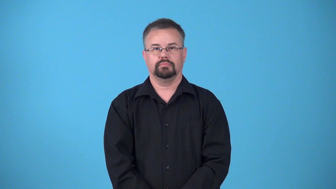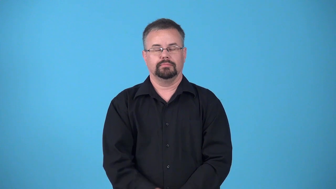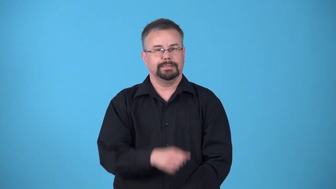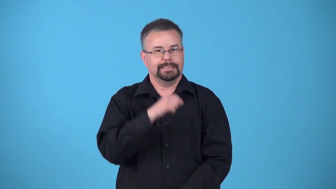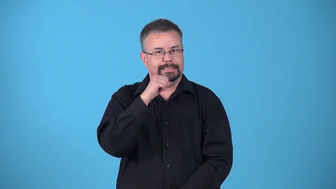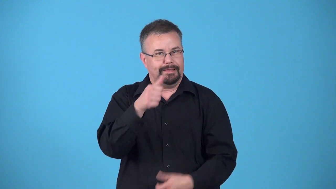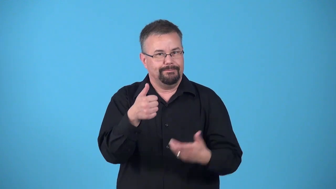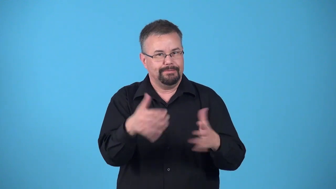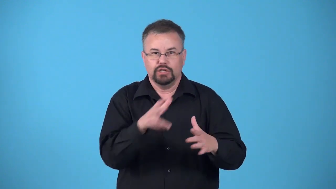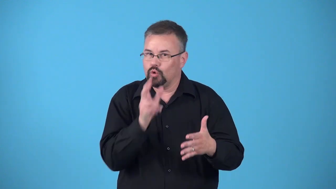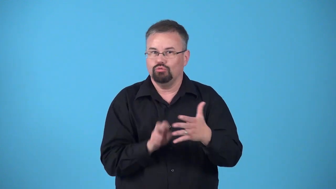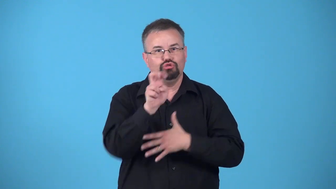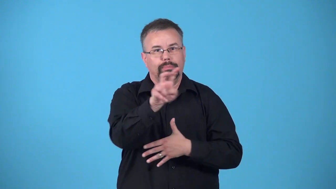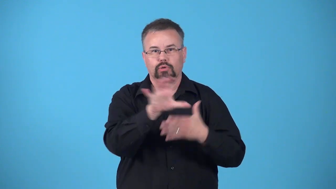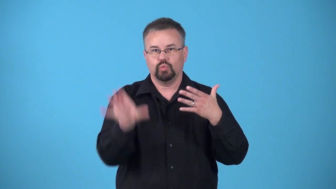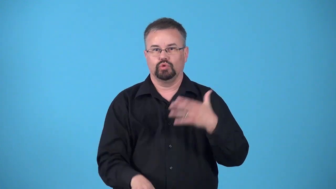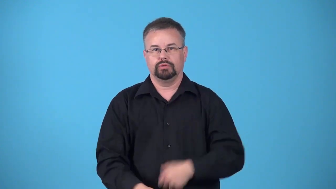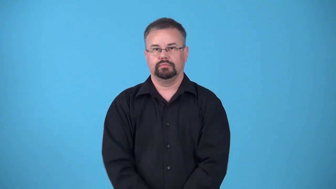it ain't over till the fat lady sings, it's not over till it's over